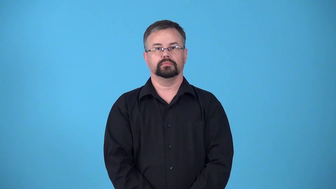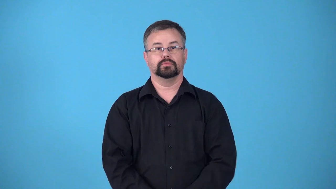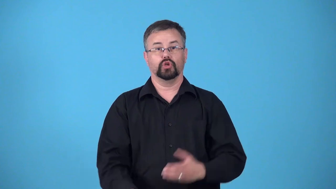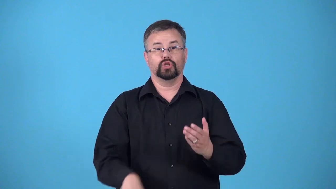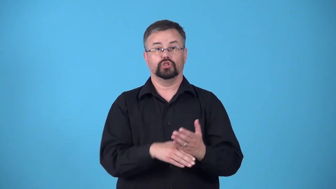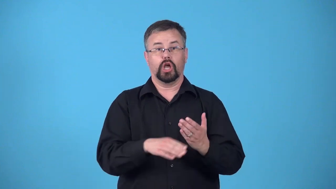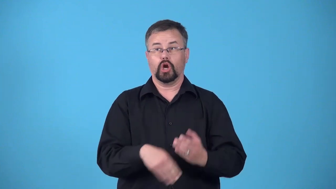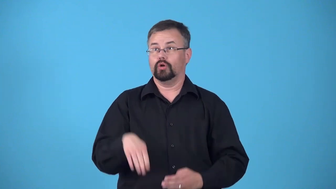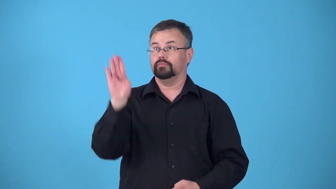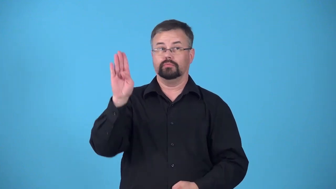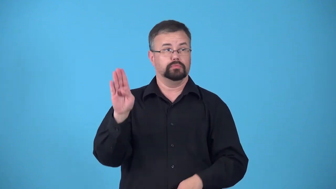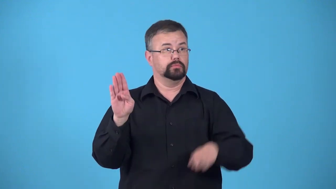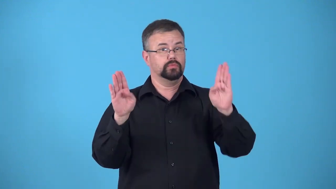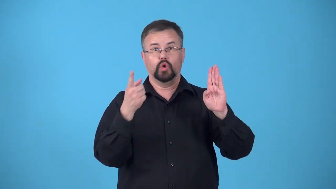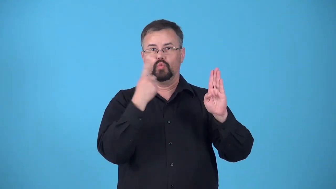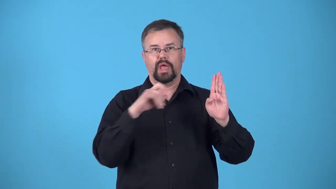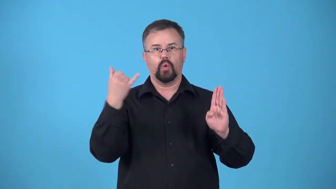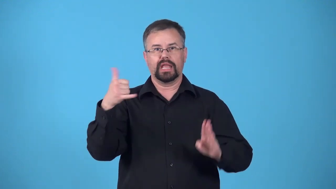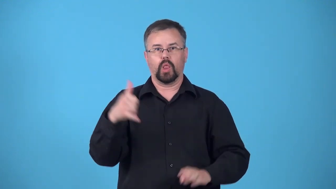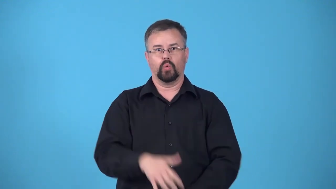card-soccer